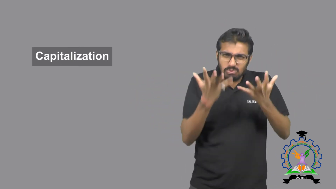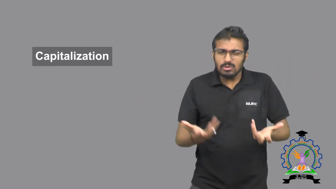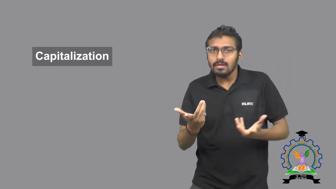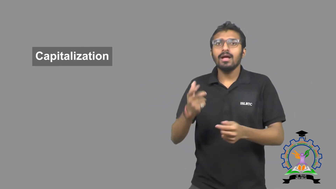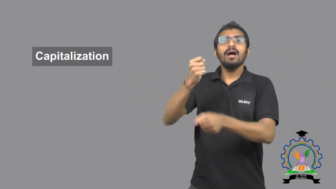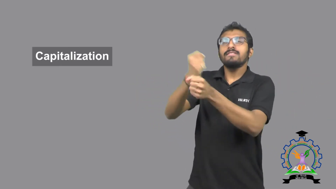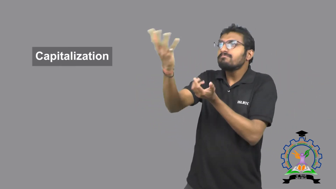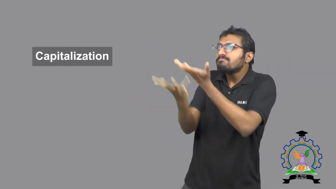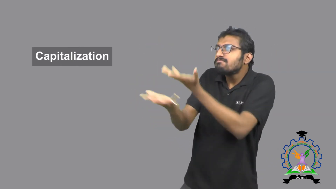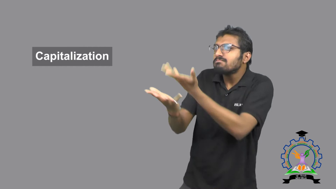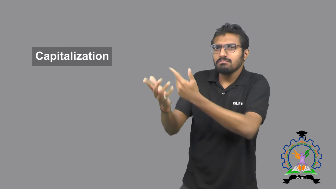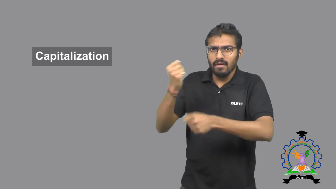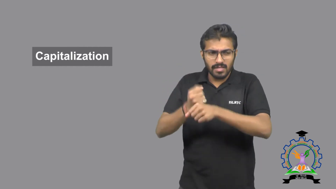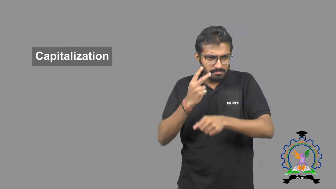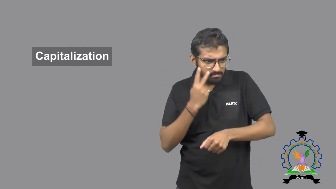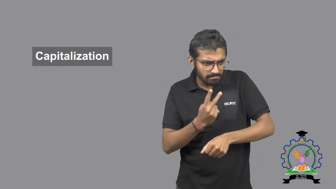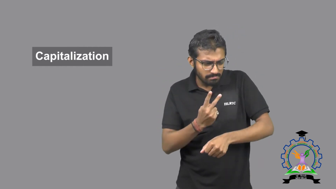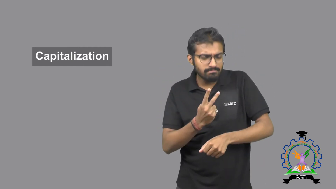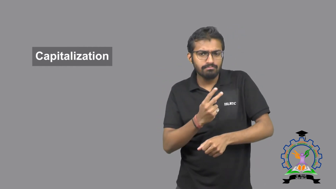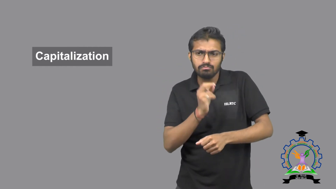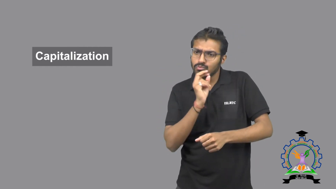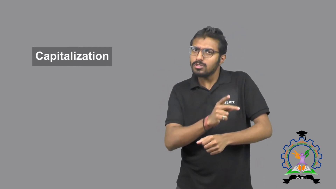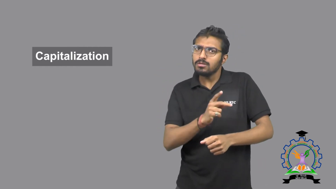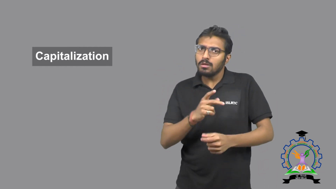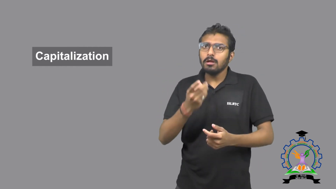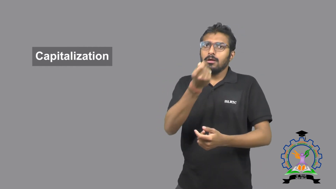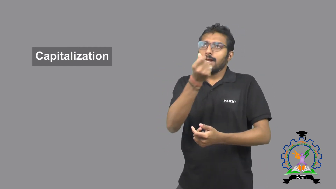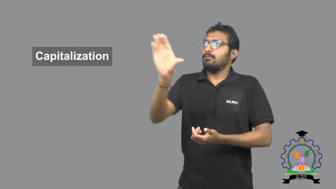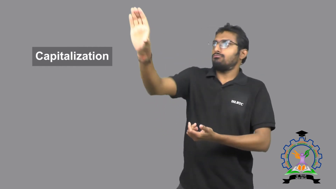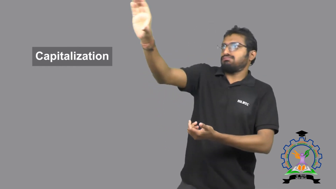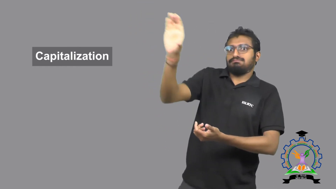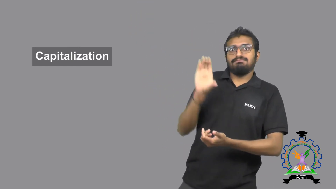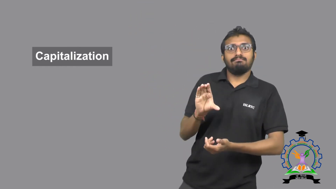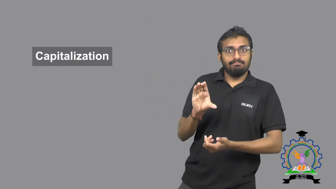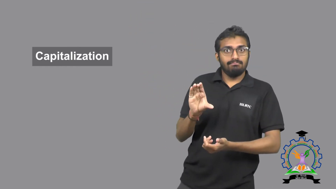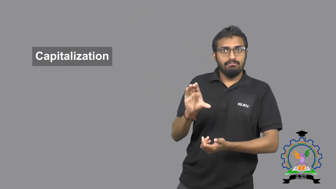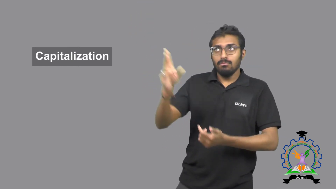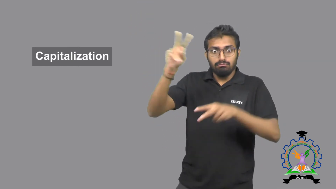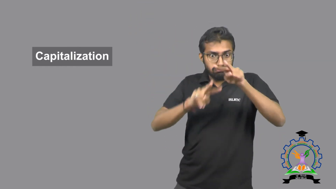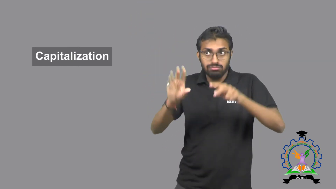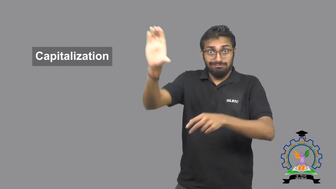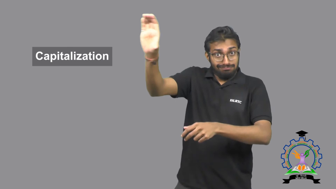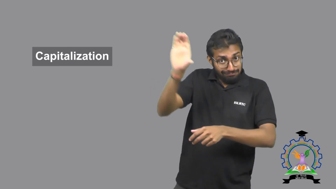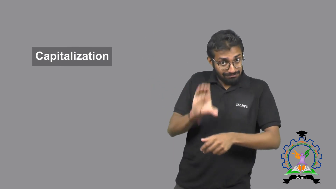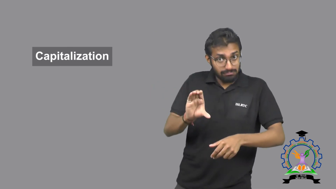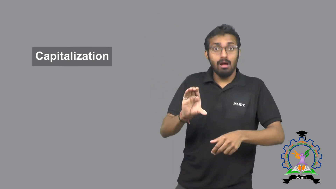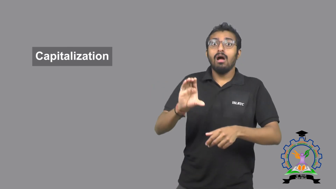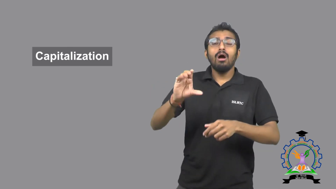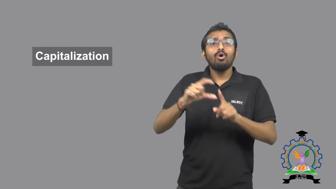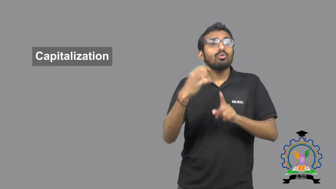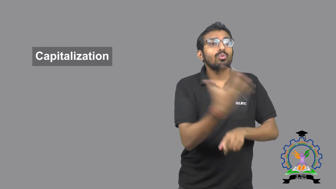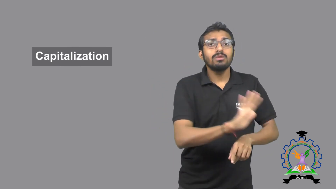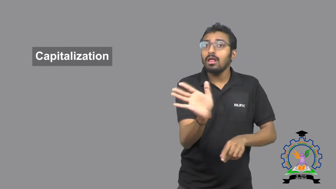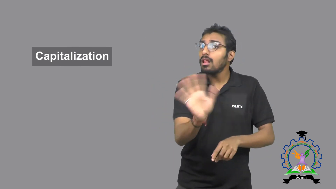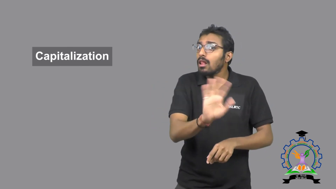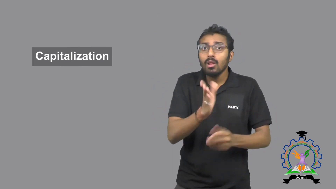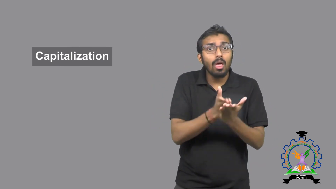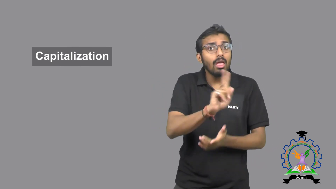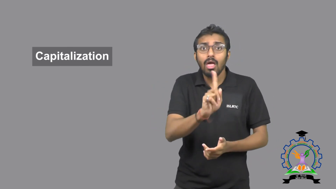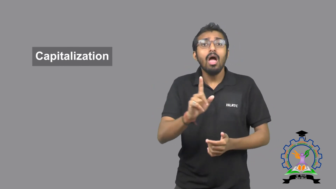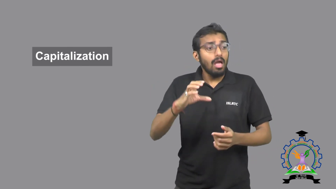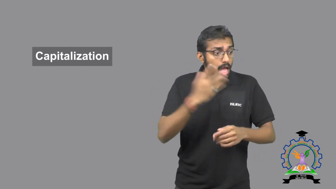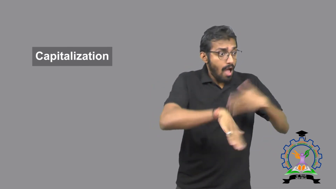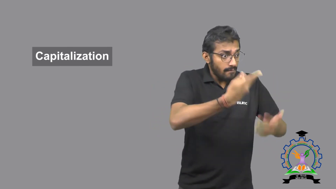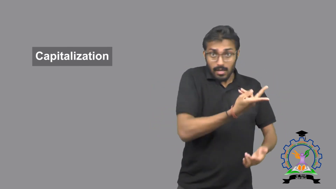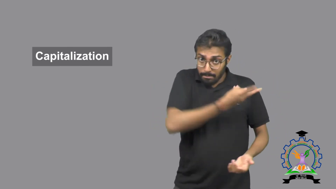Capitalization